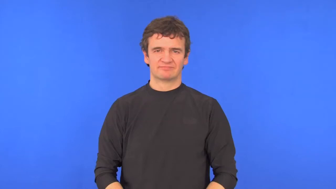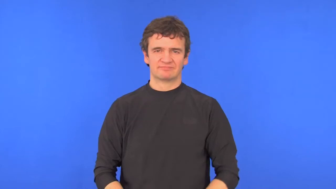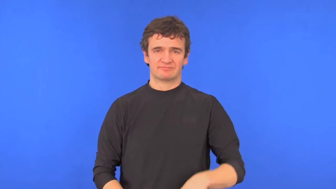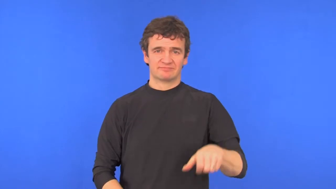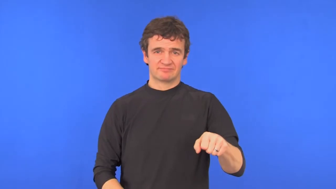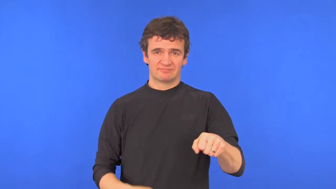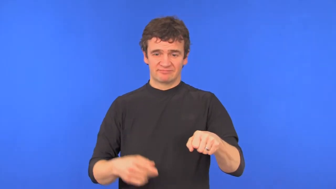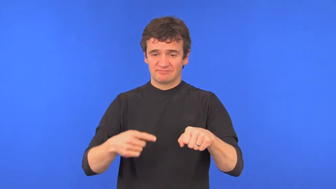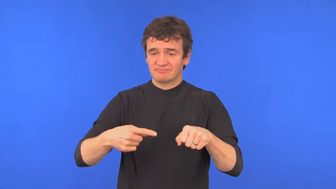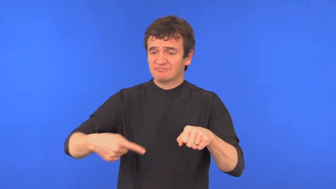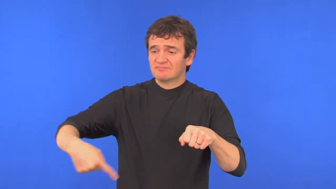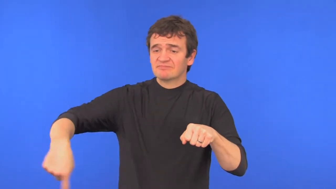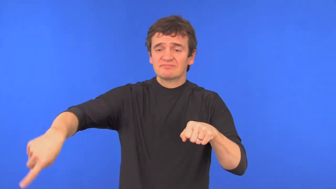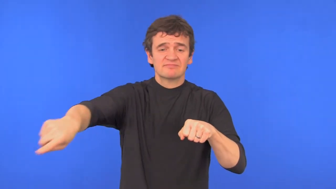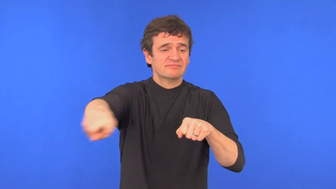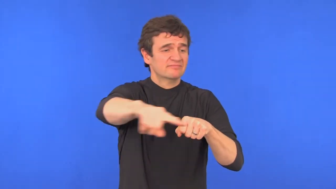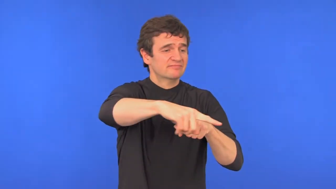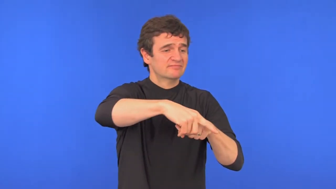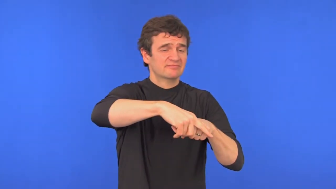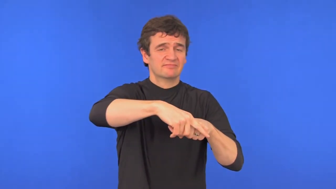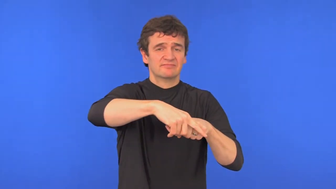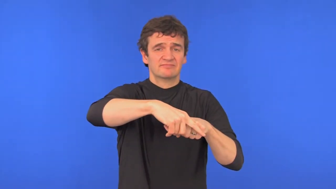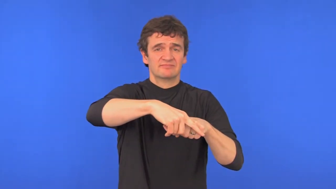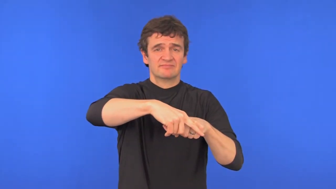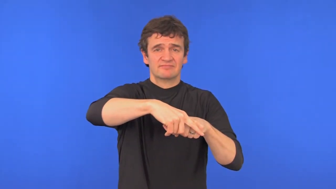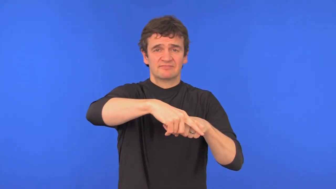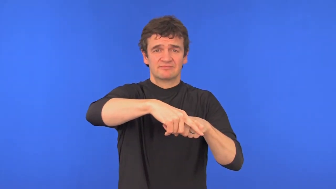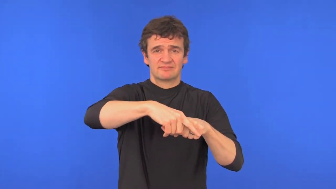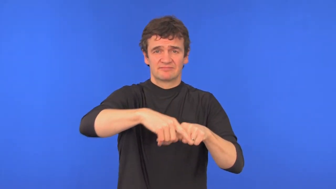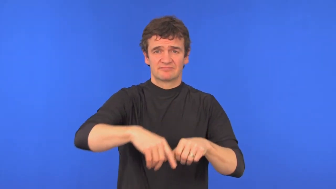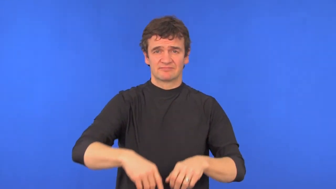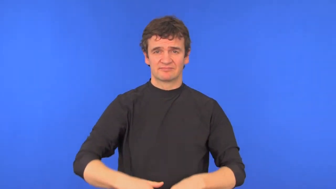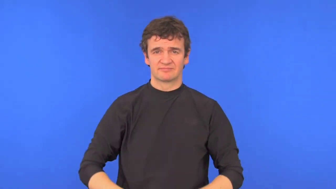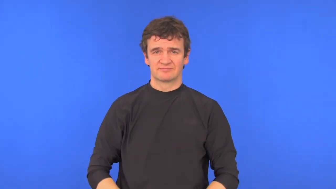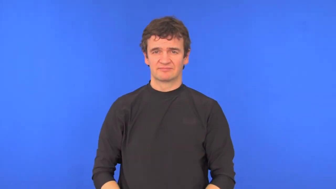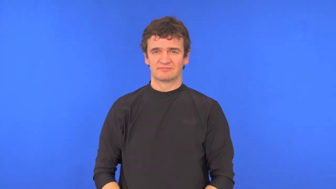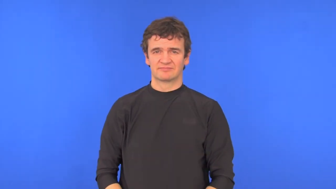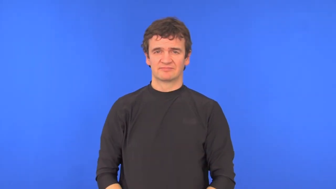REST